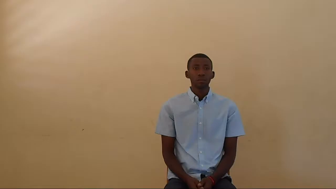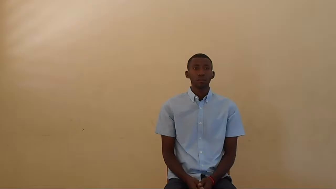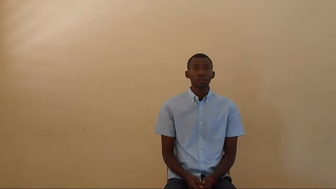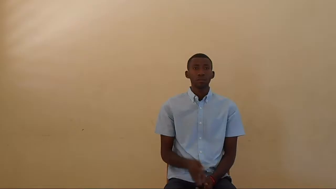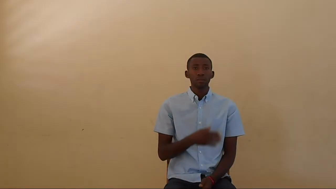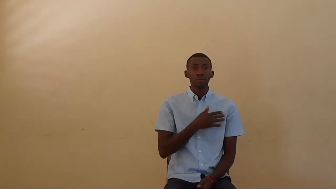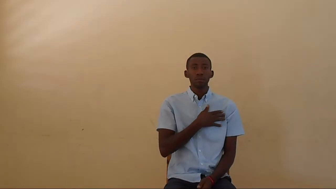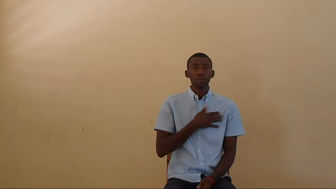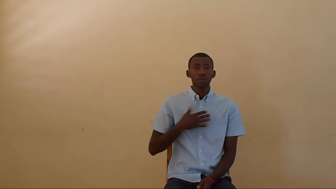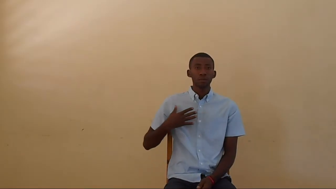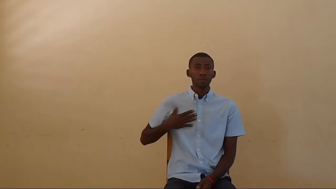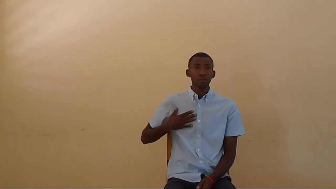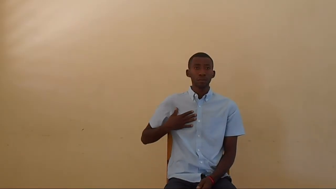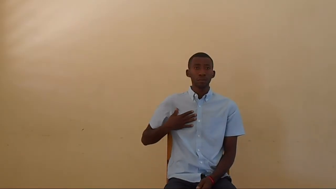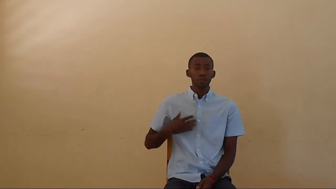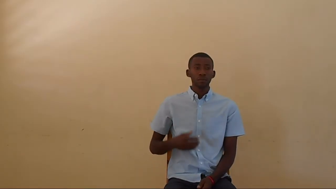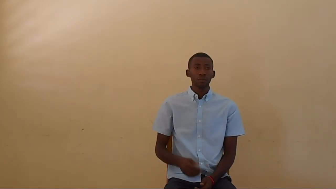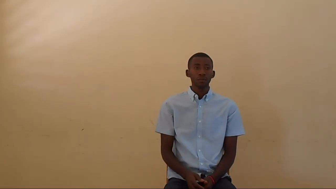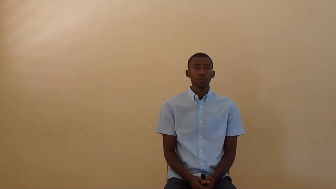chest